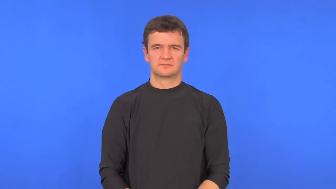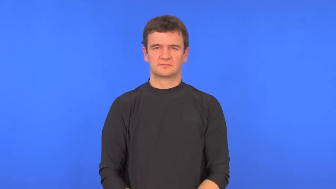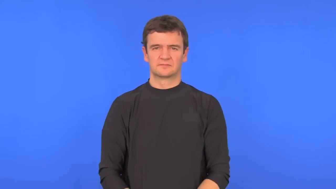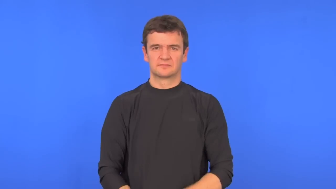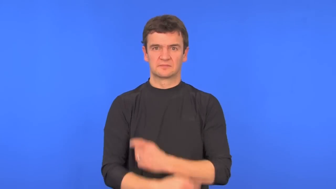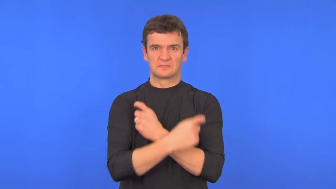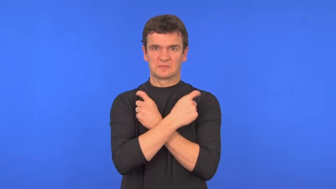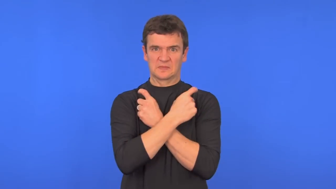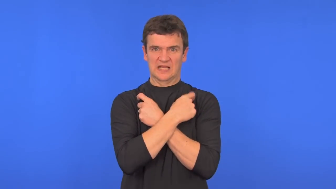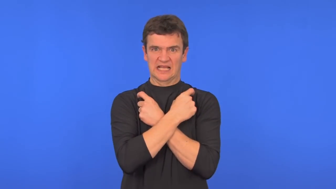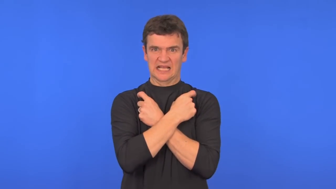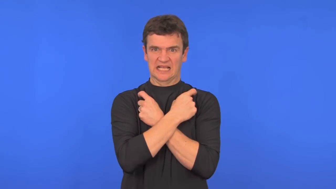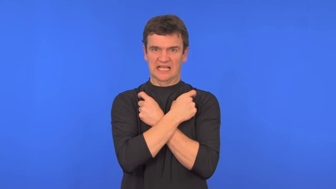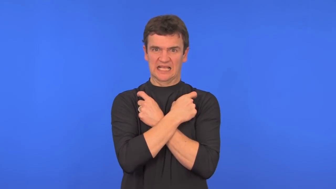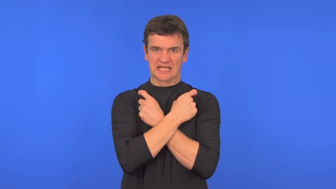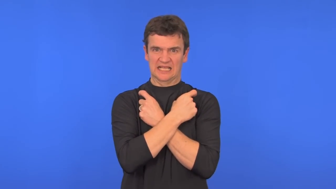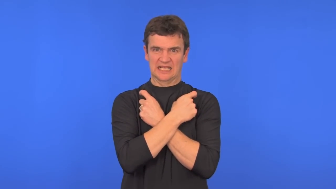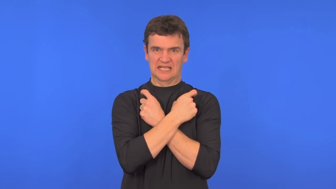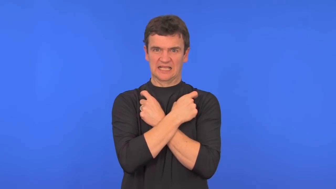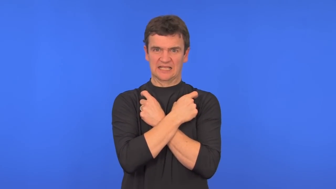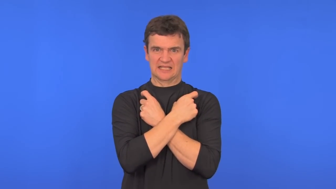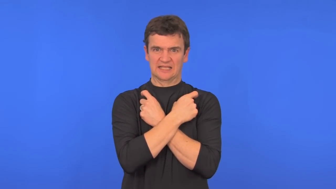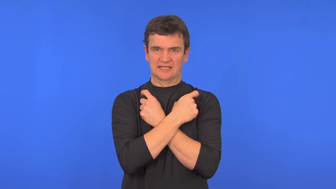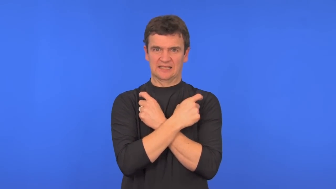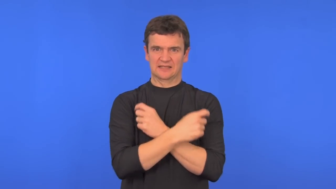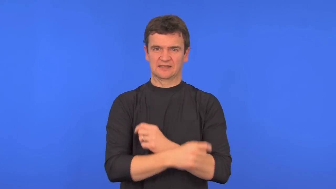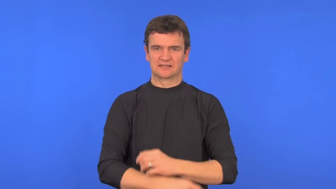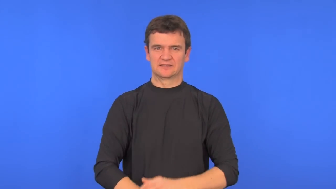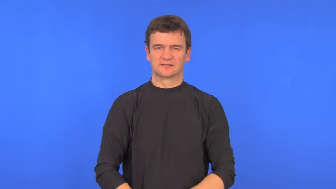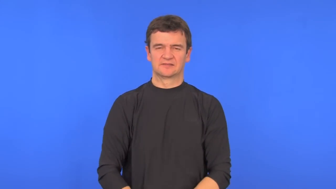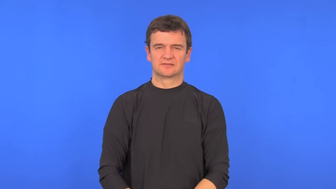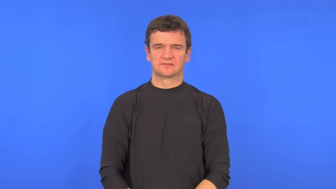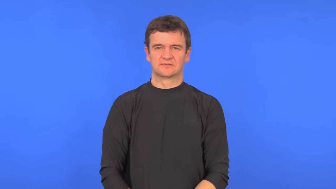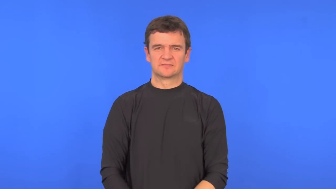BAT